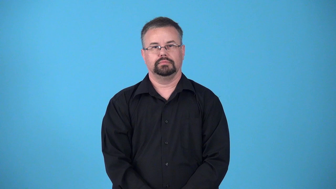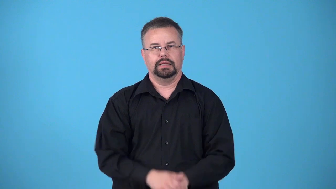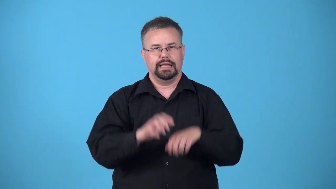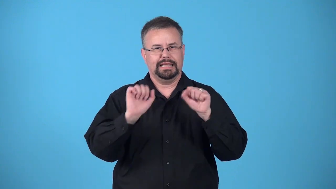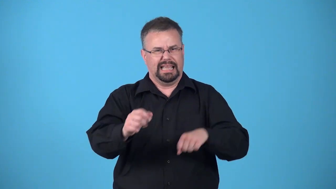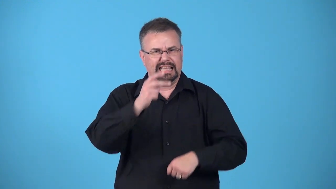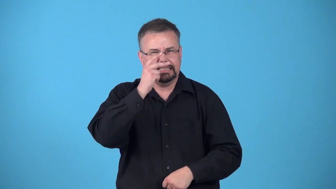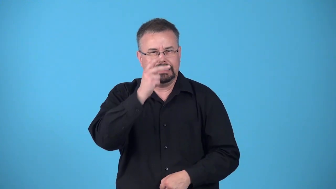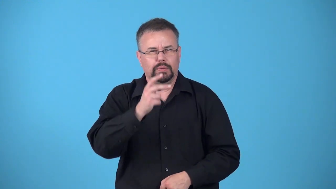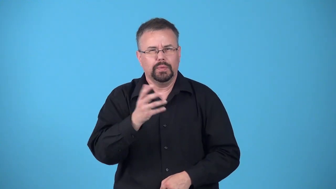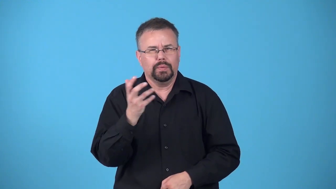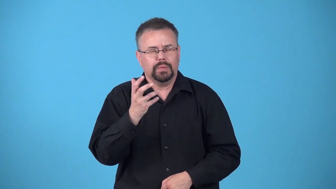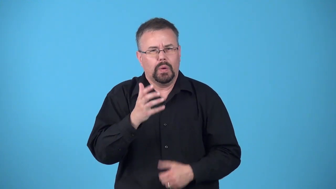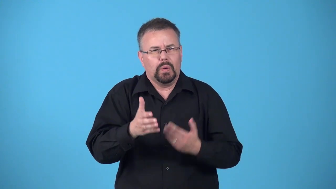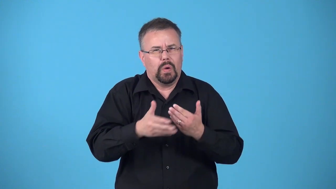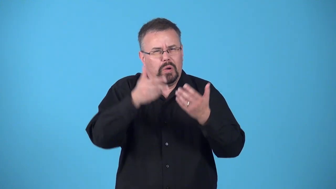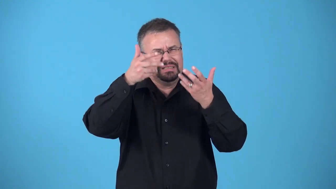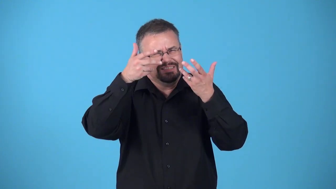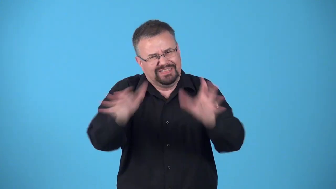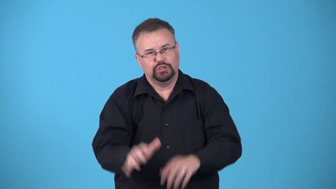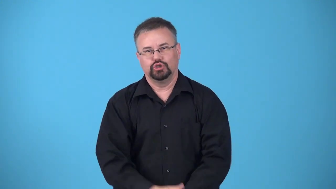light at the end of the tunnel